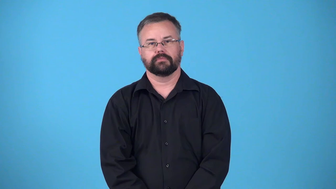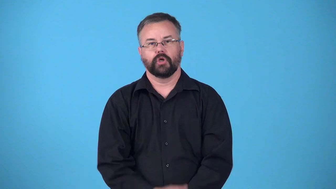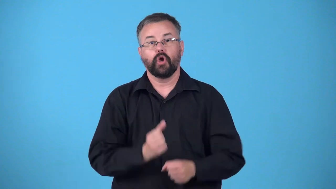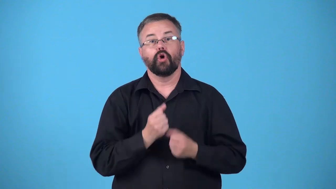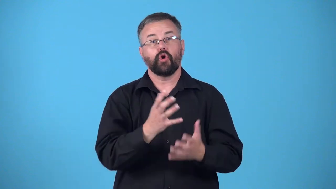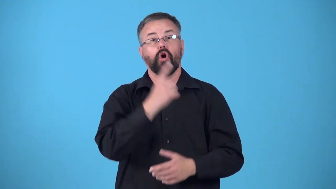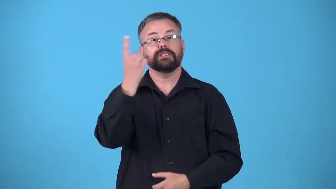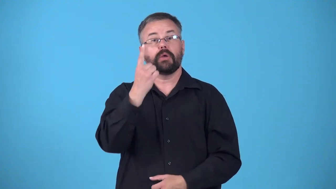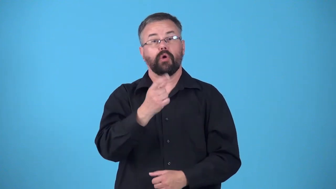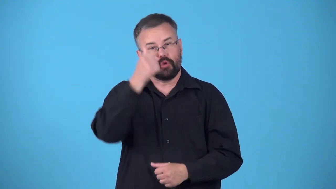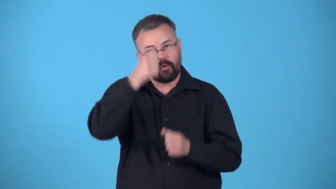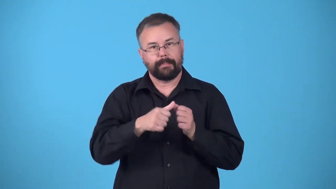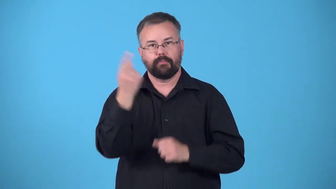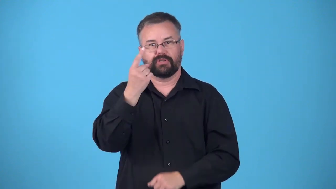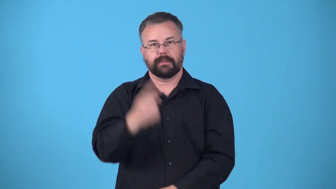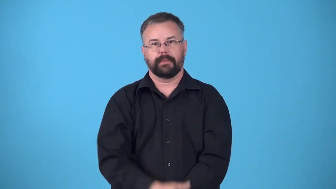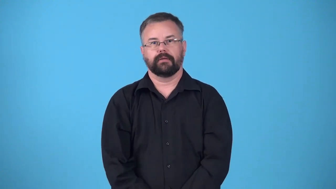bring back